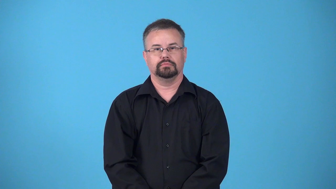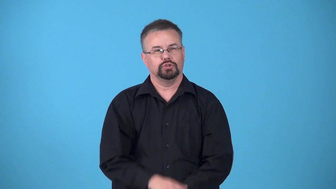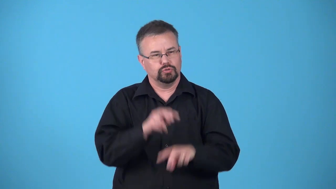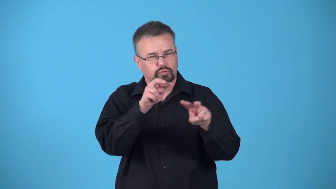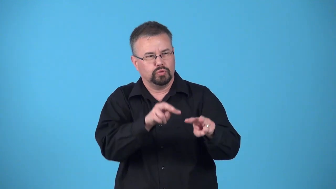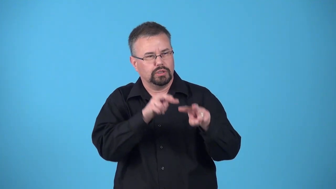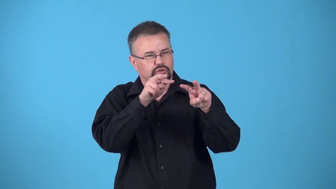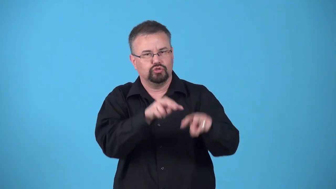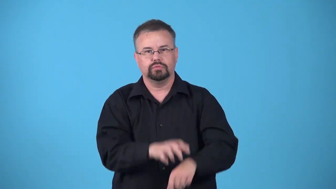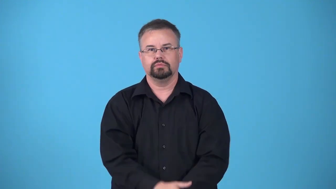keep an eye on, keep tabs on